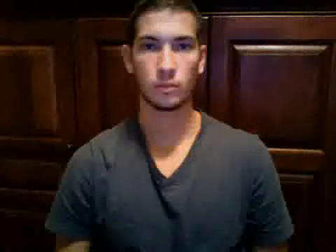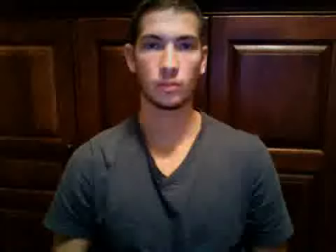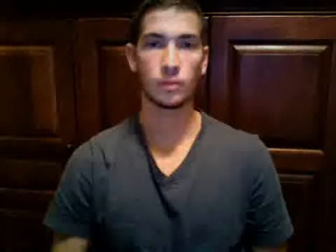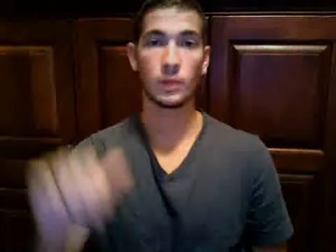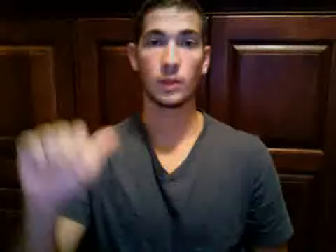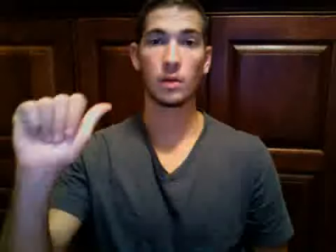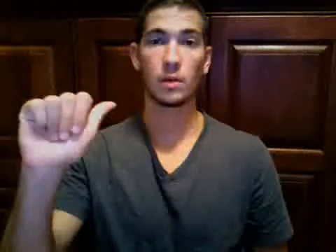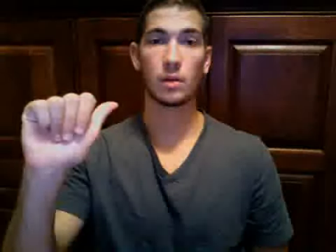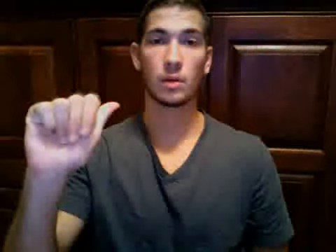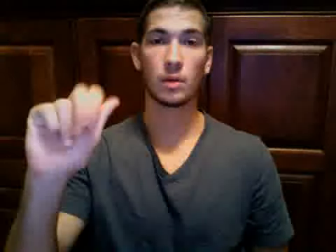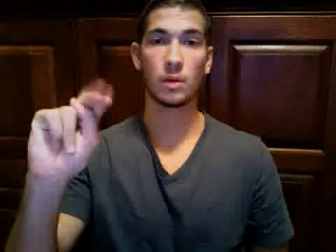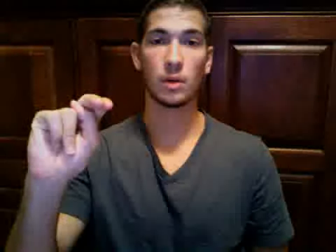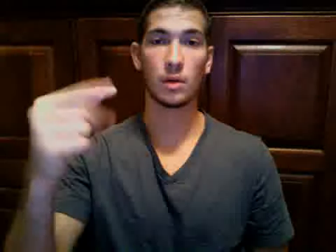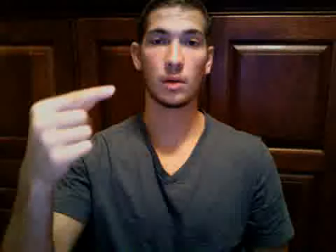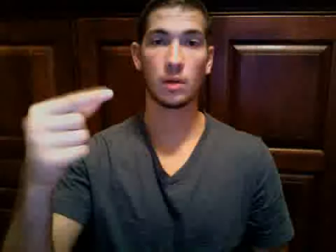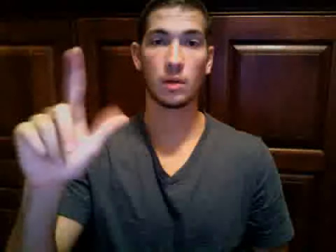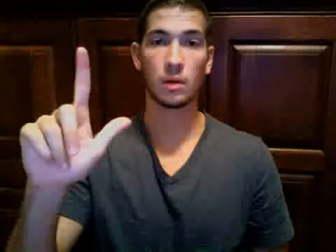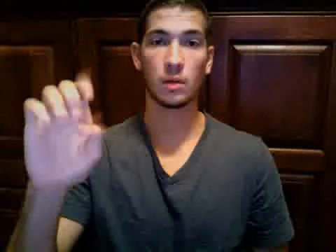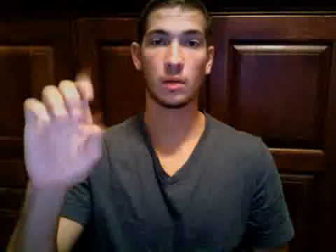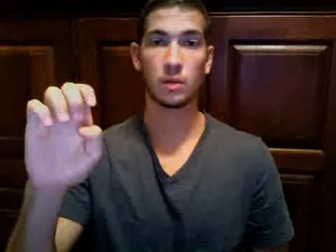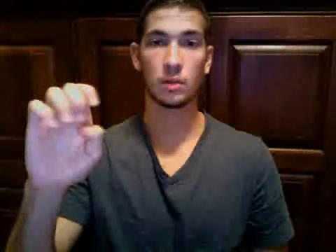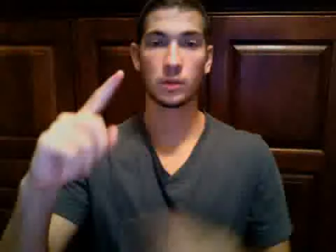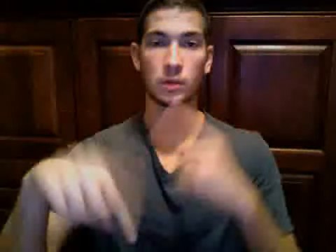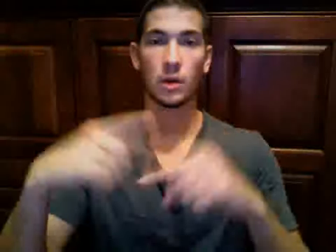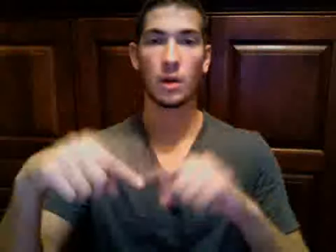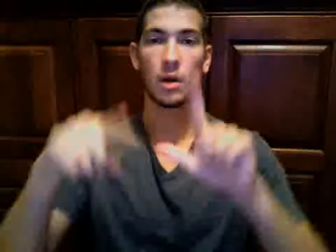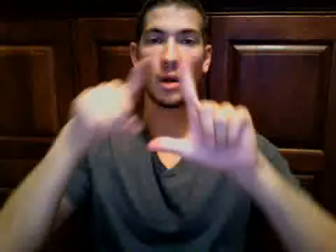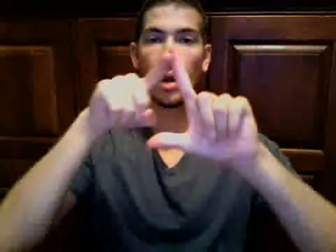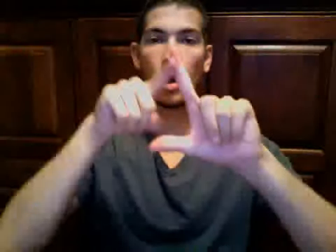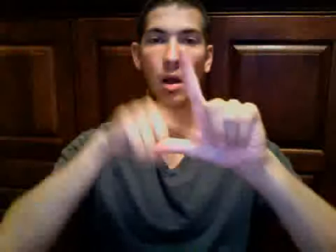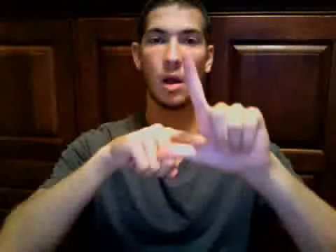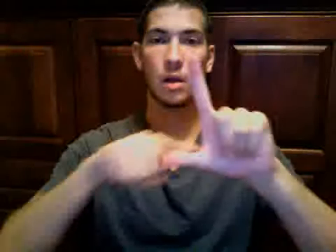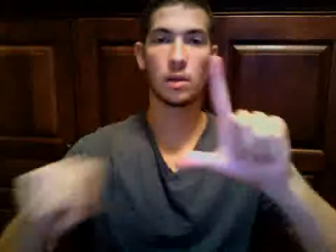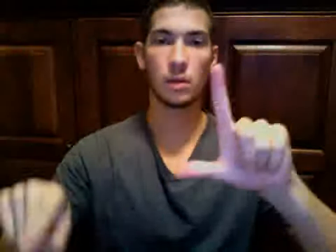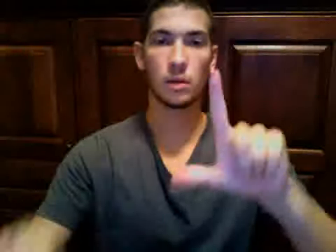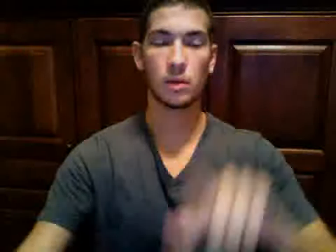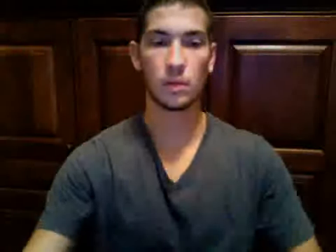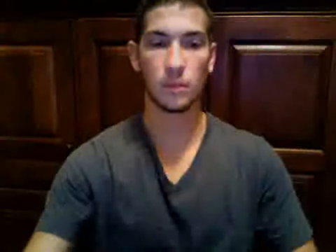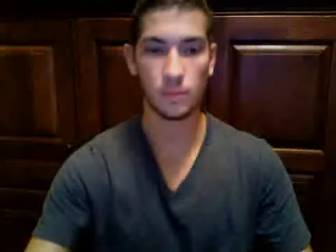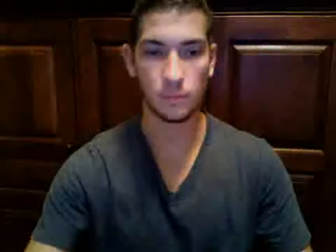Angle